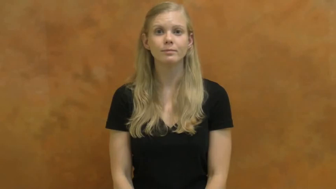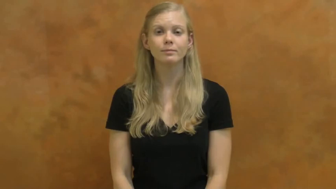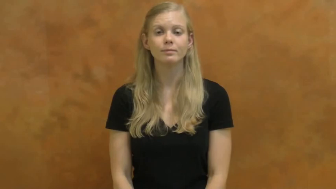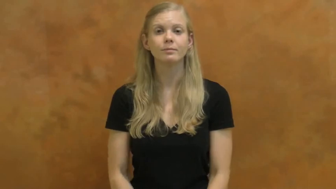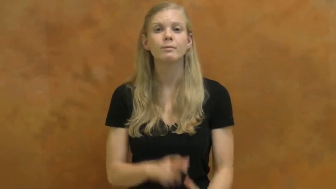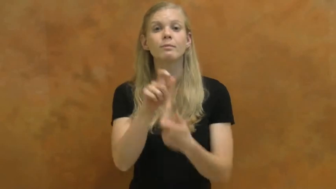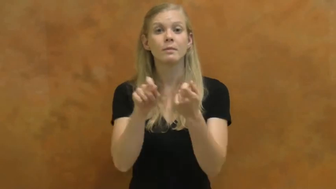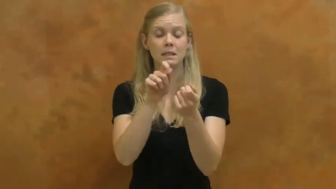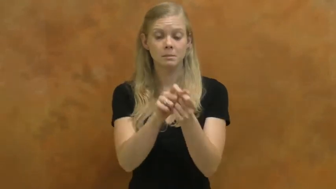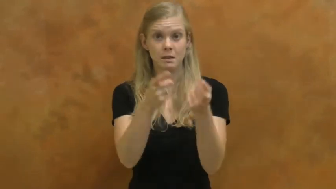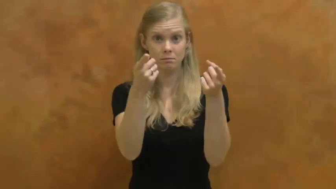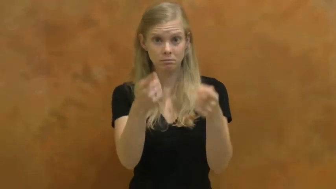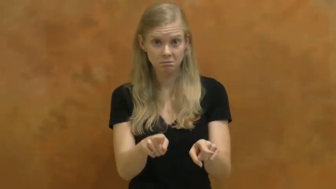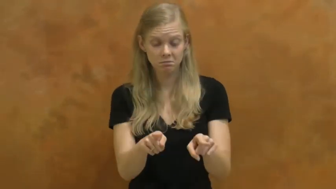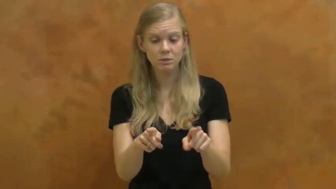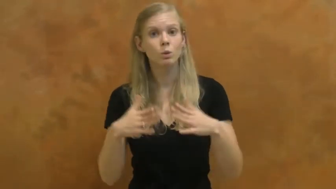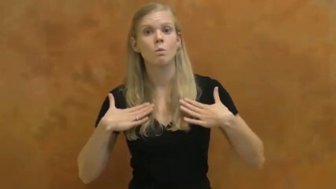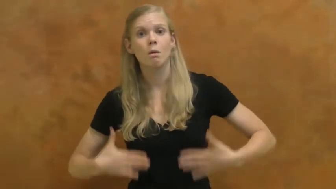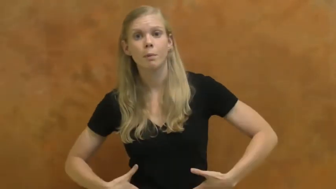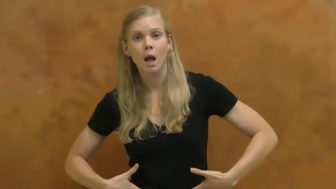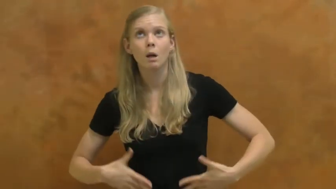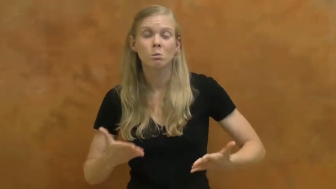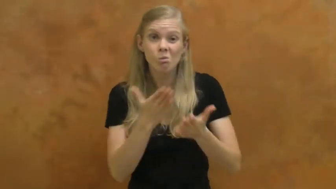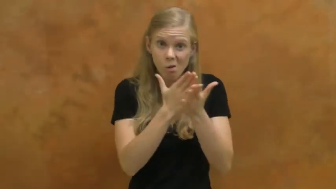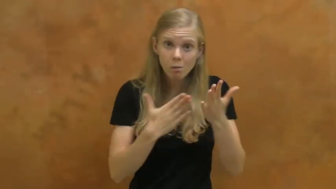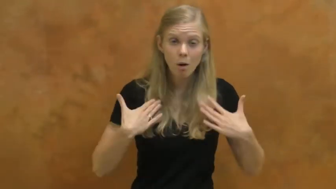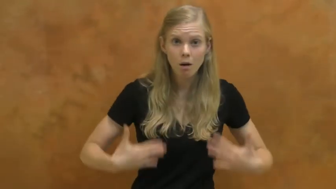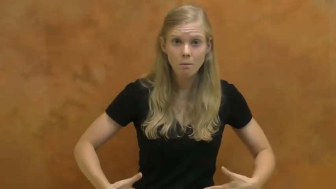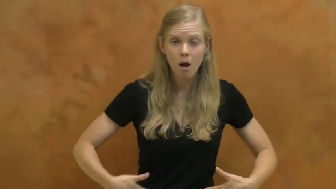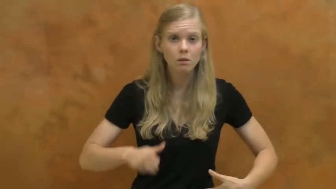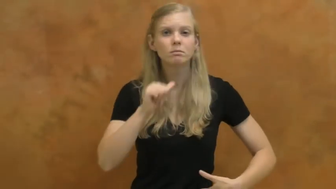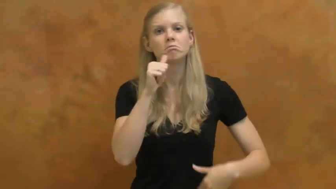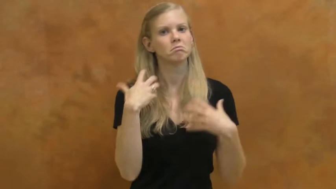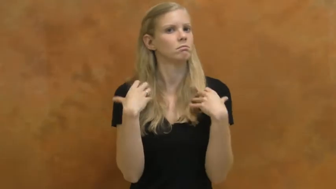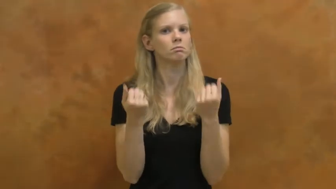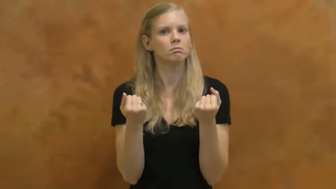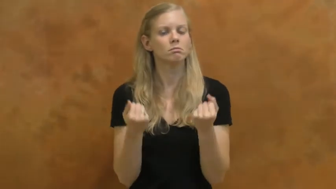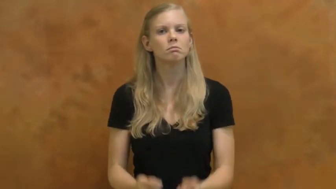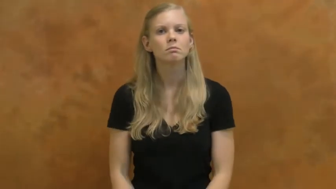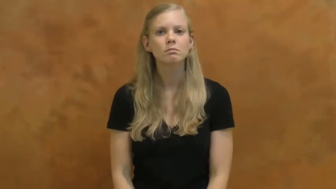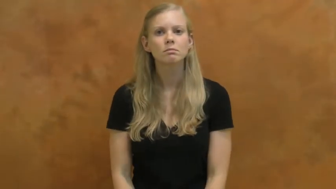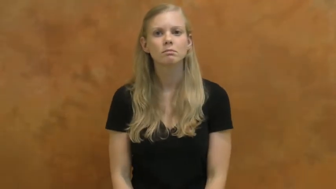disease